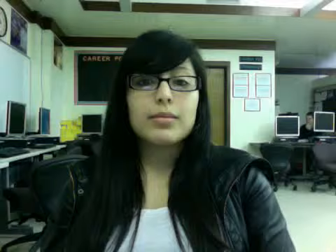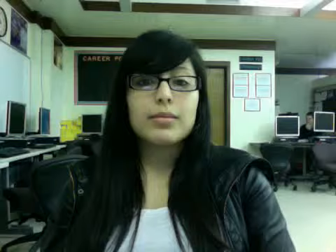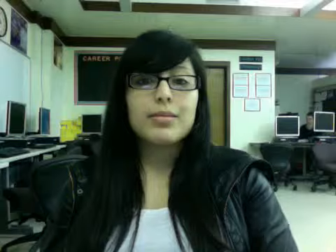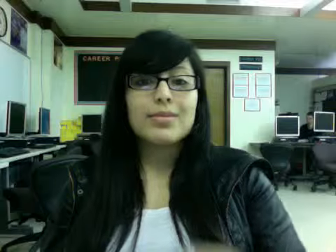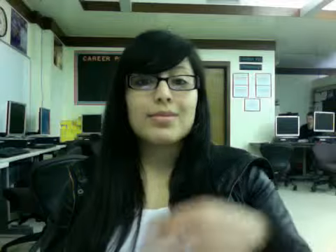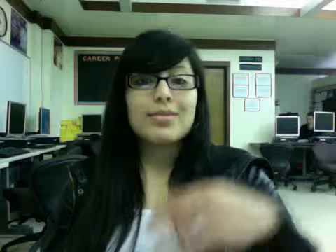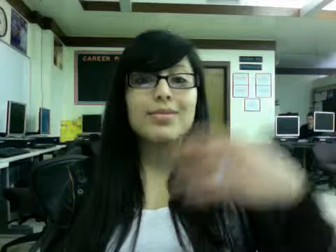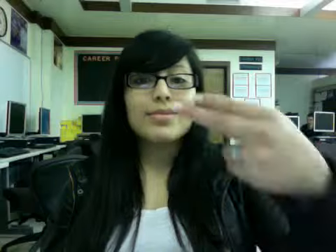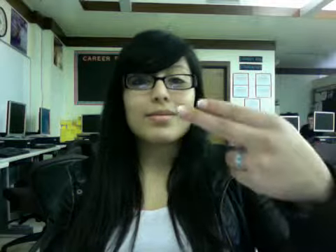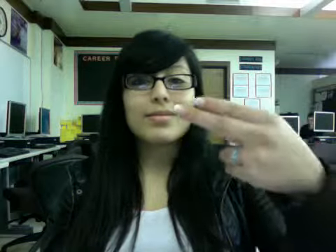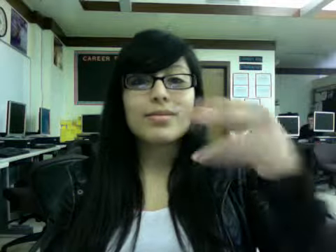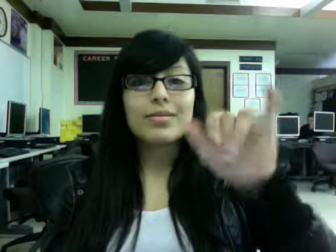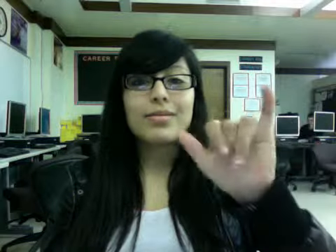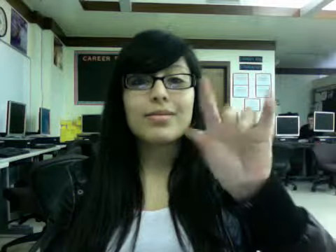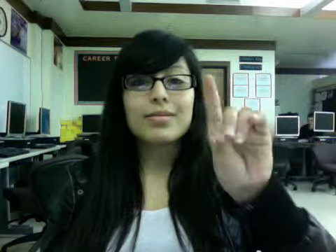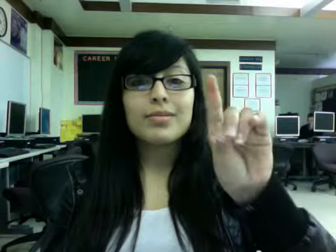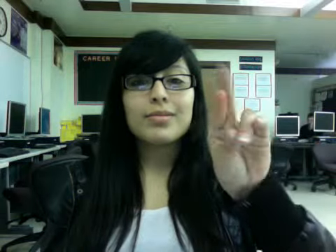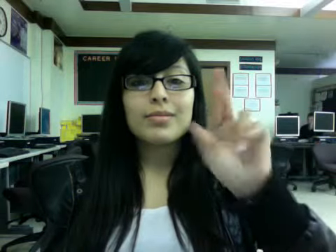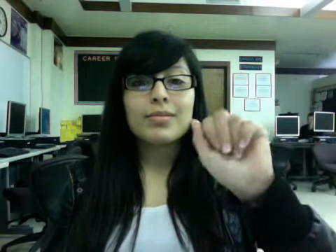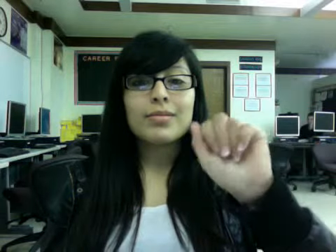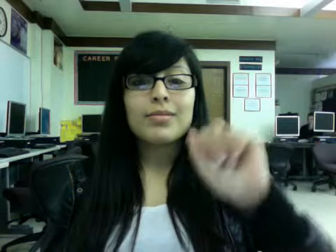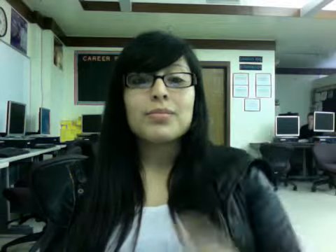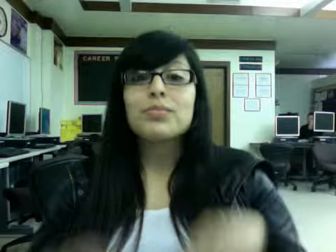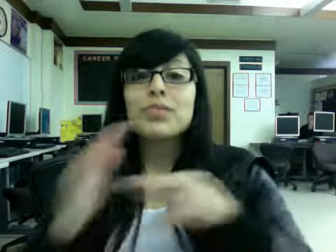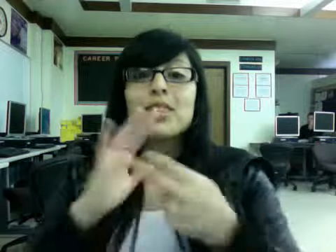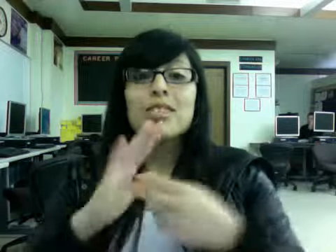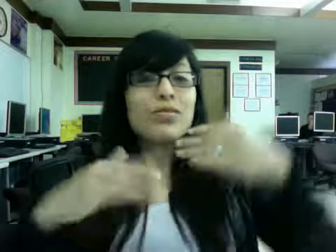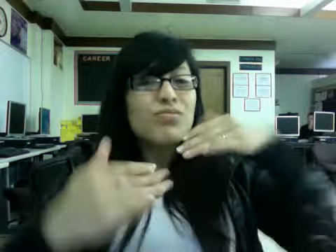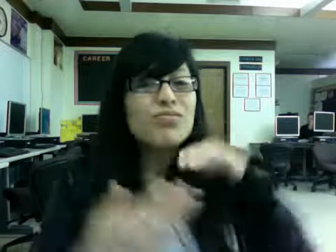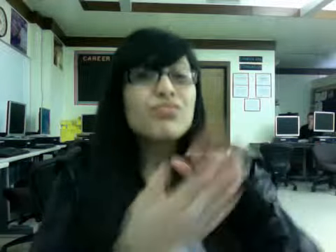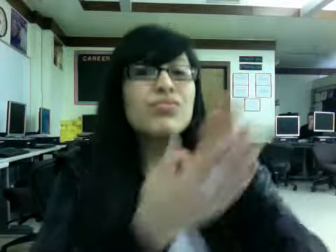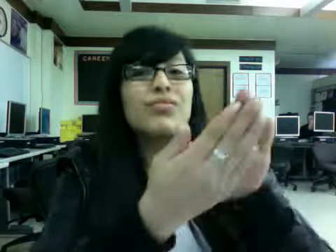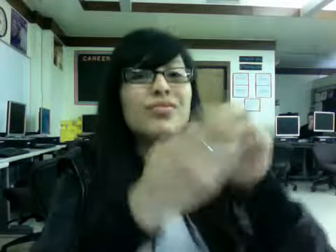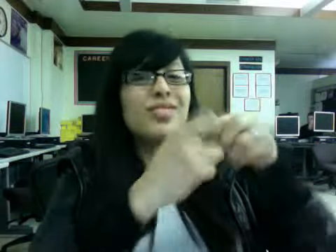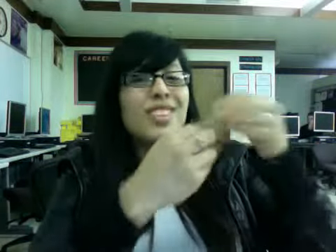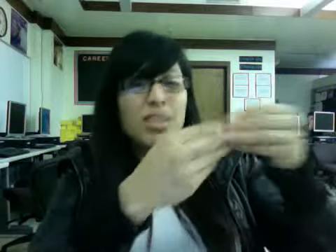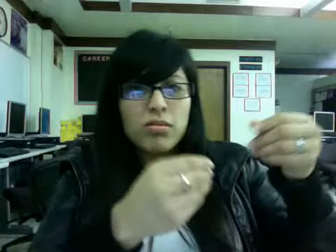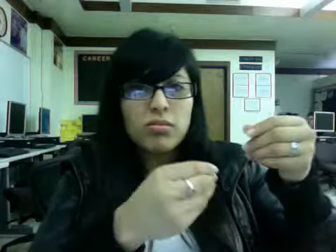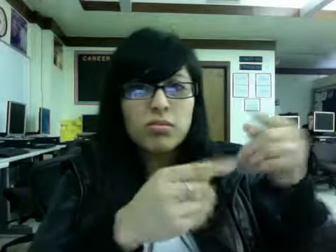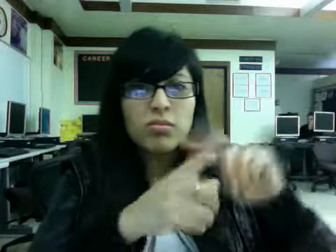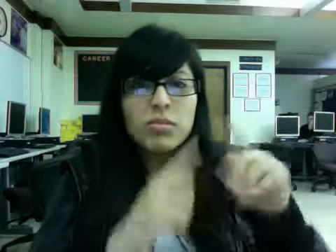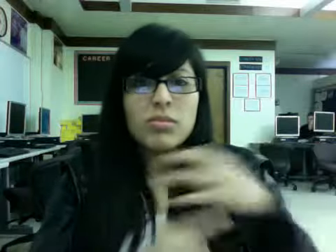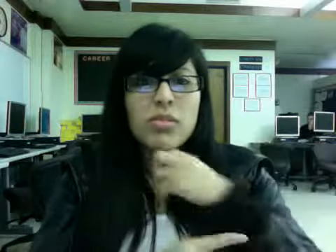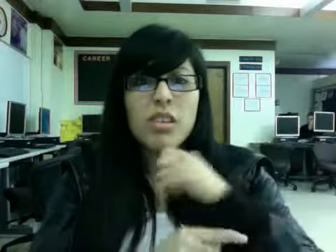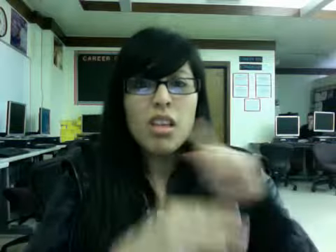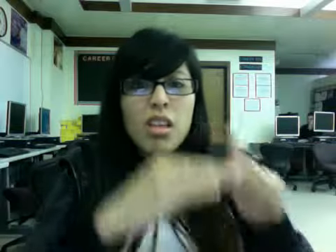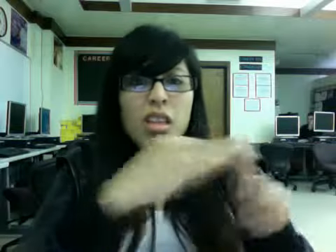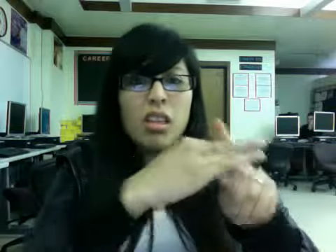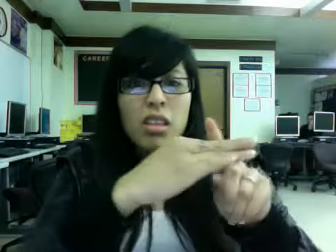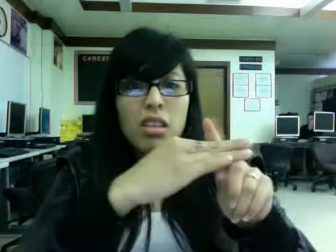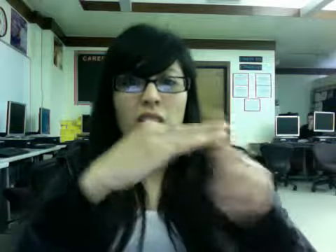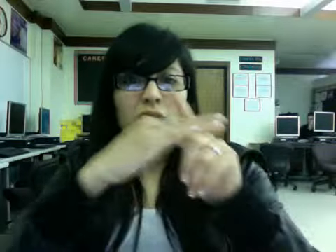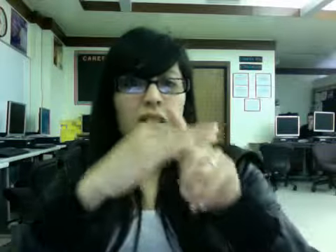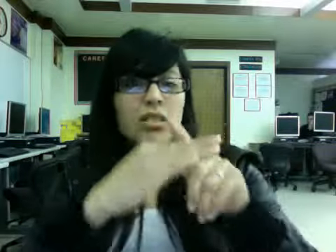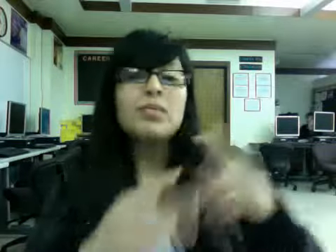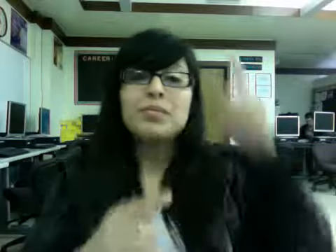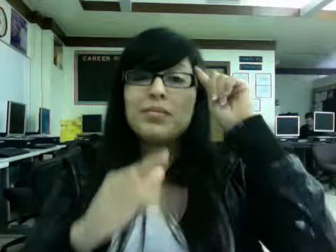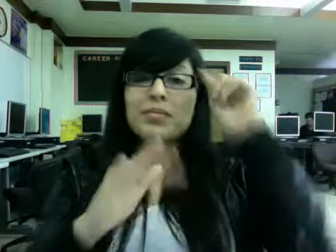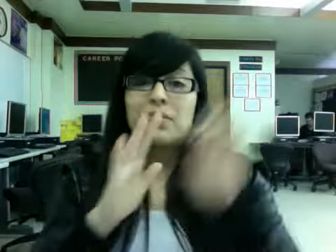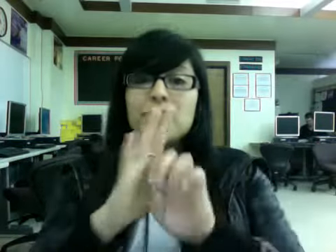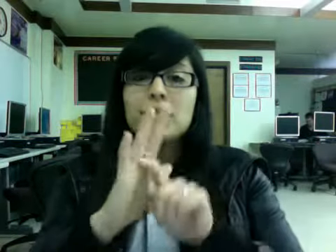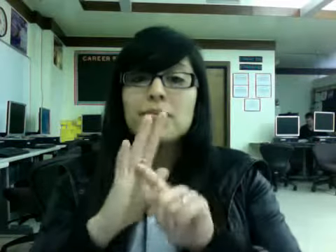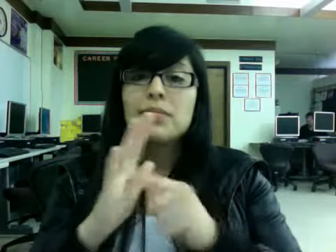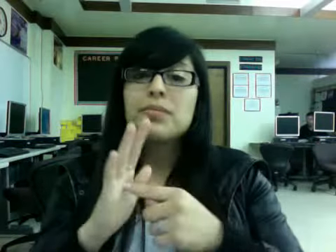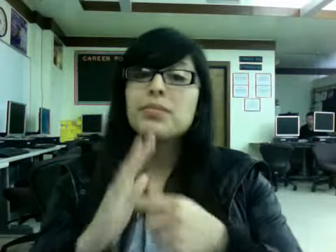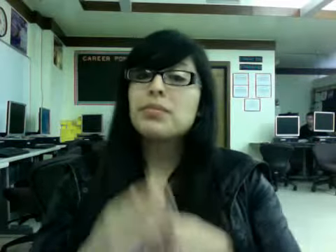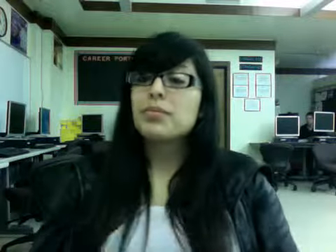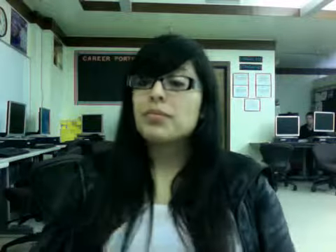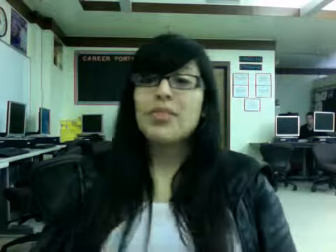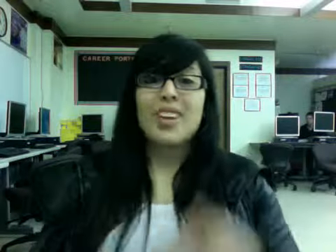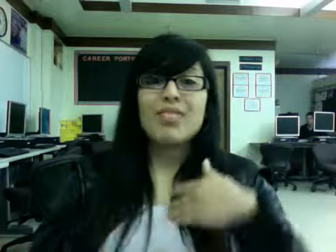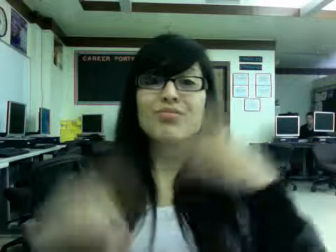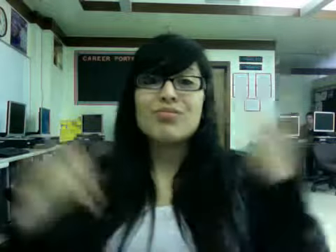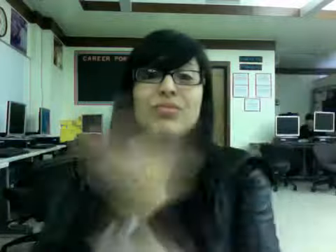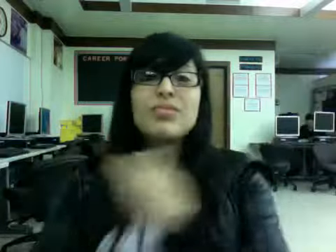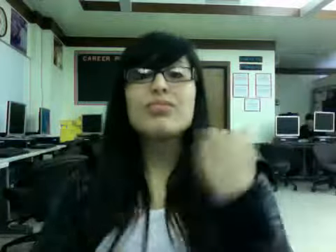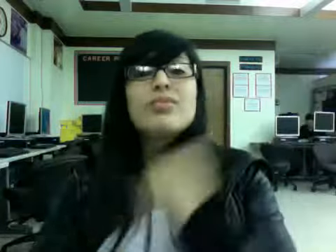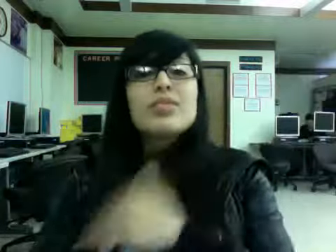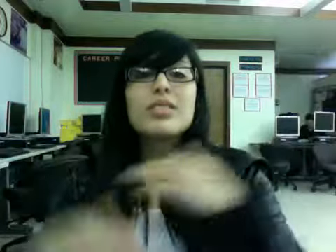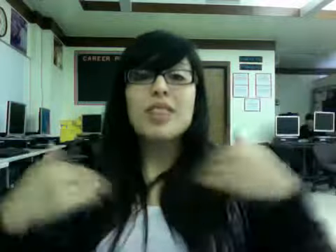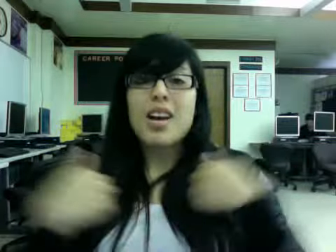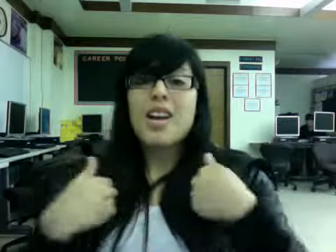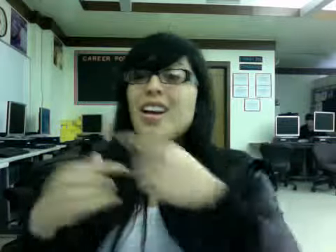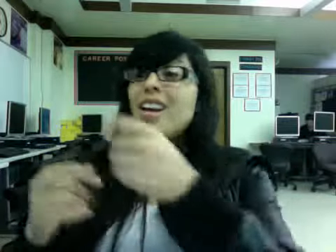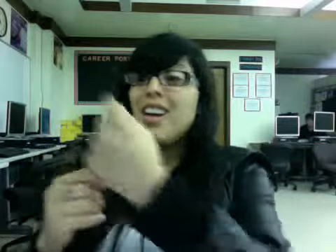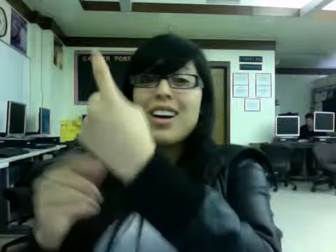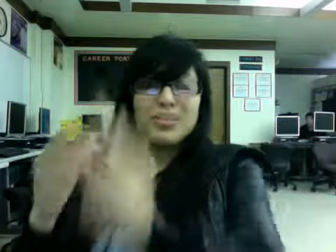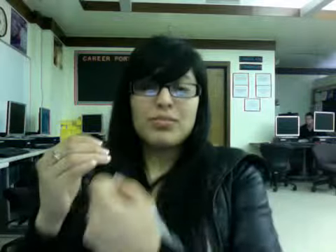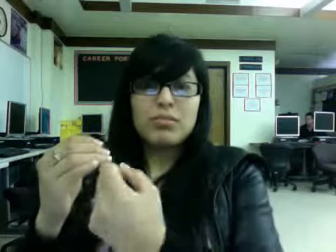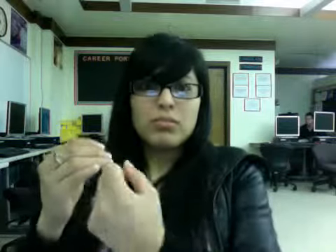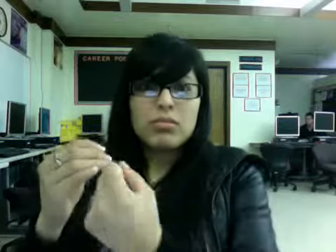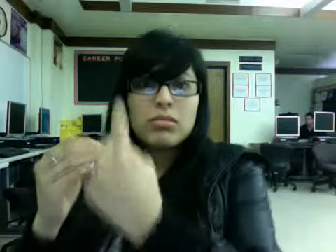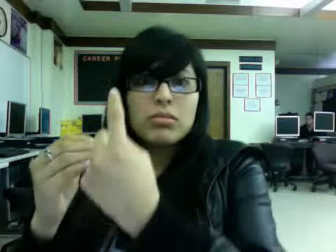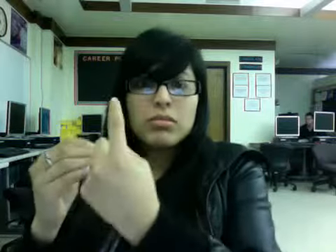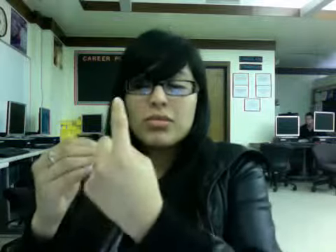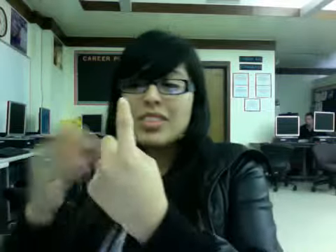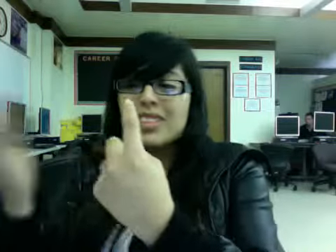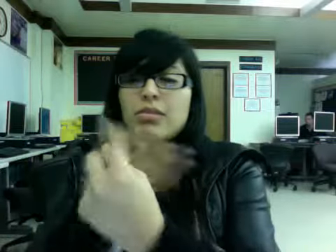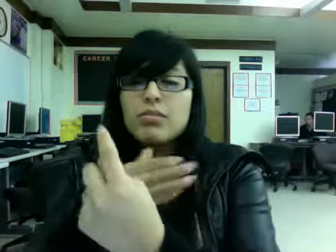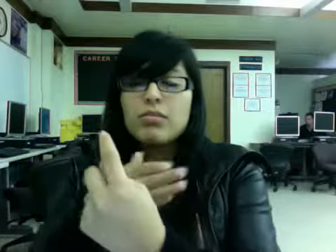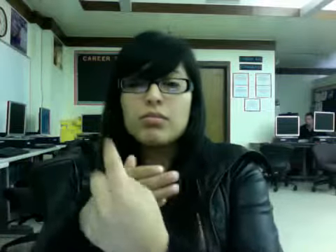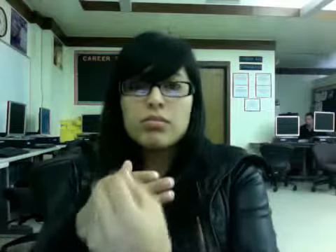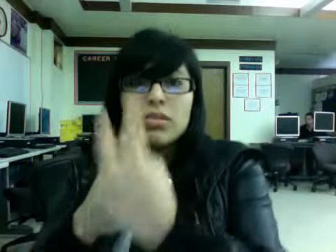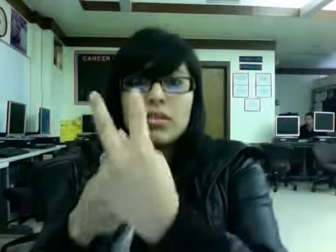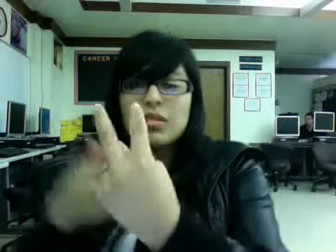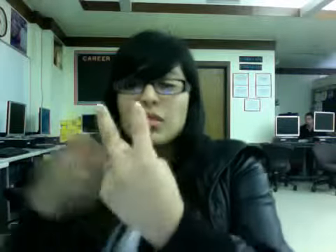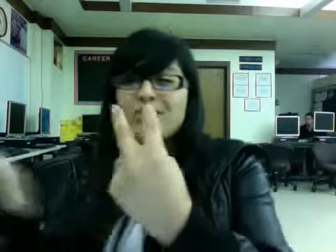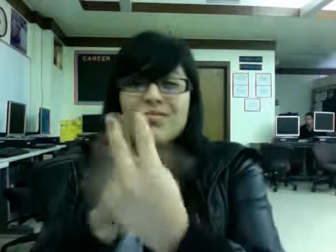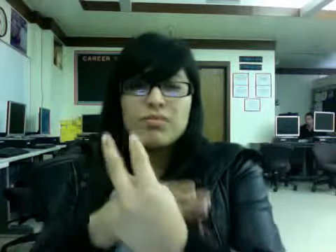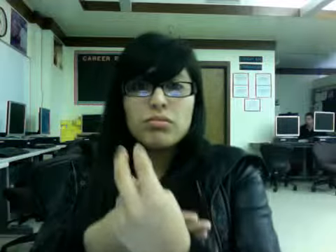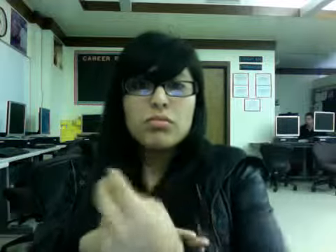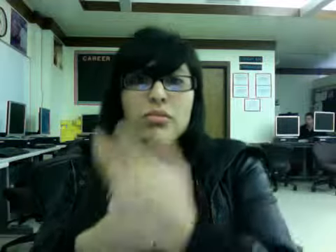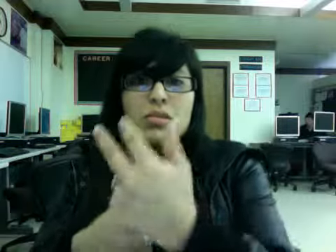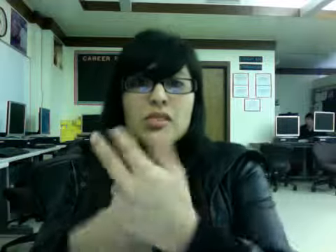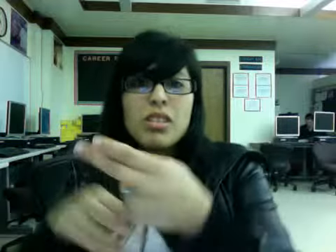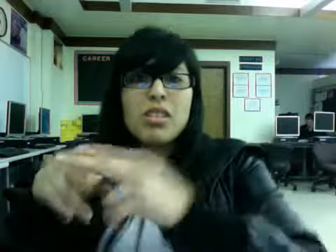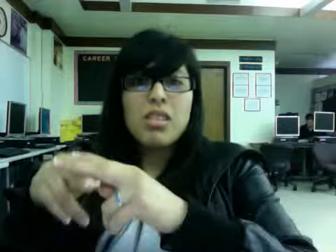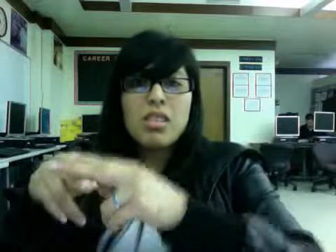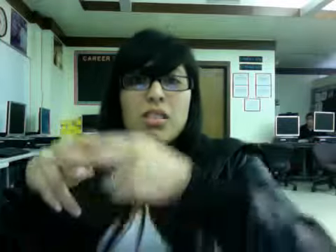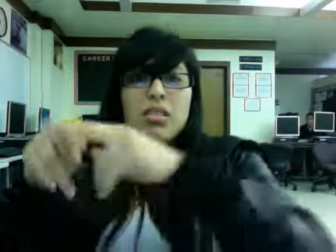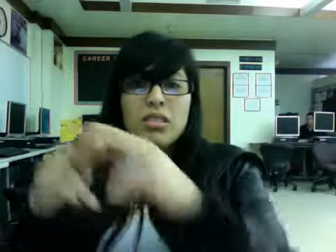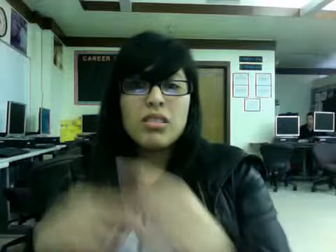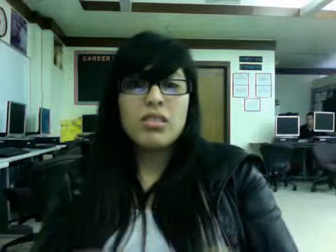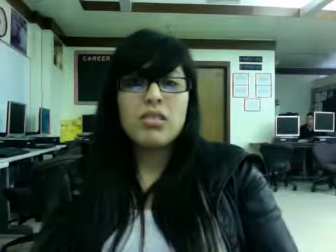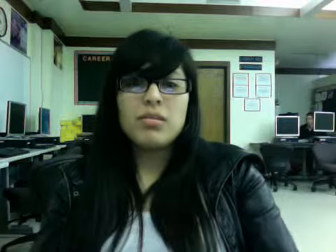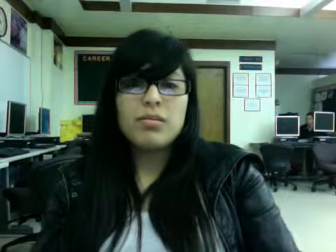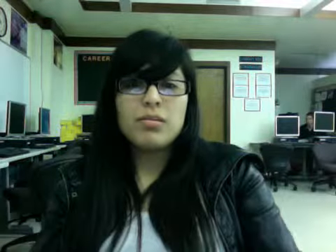hydra